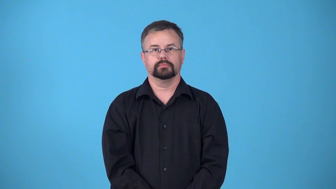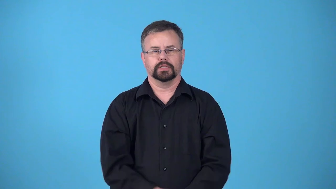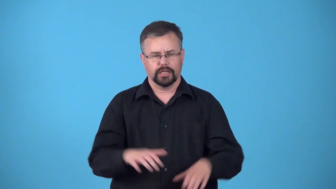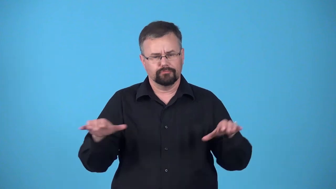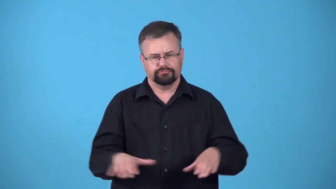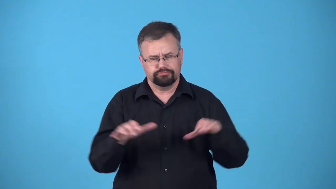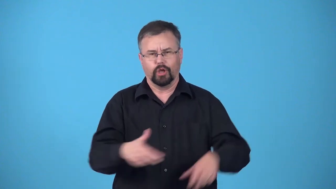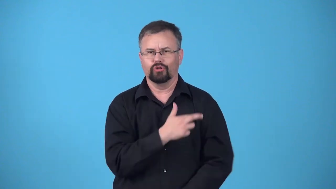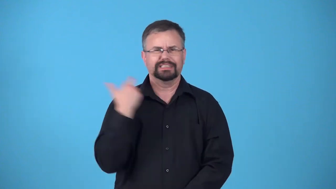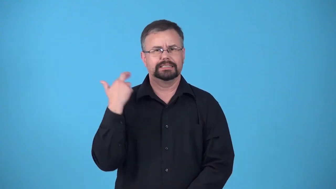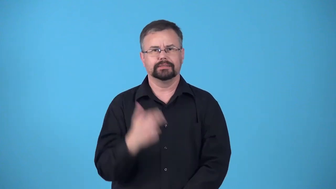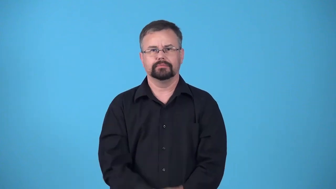chance